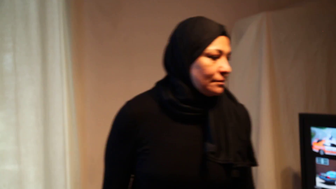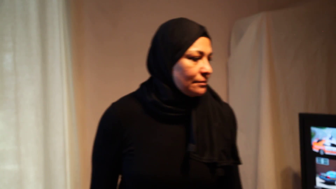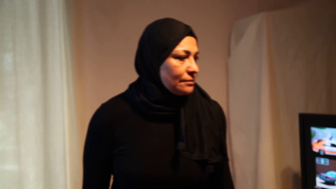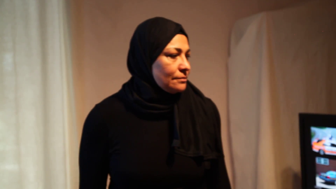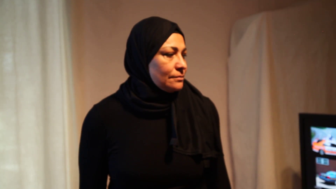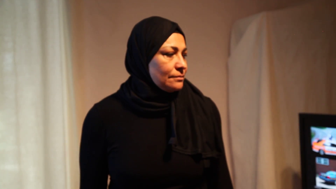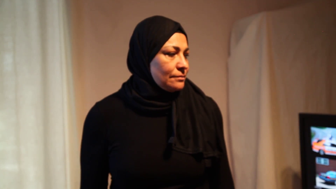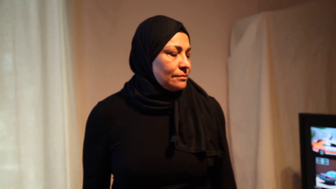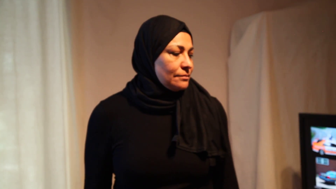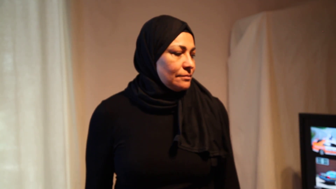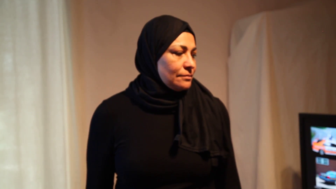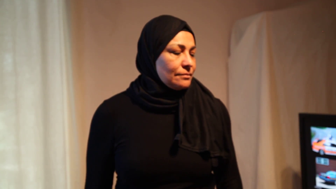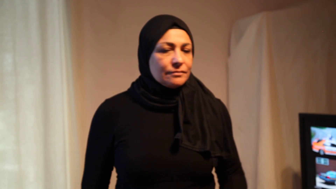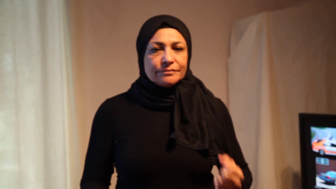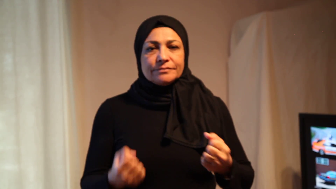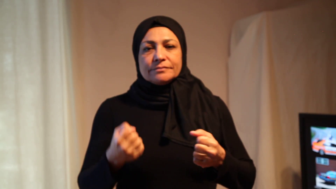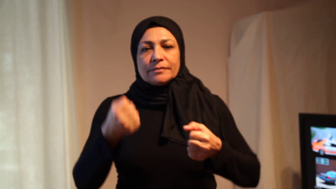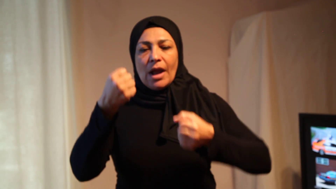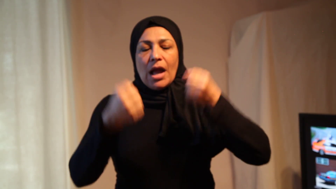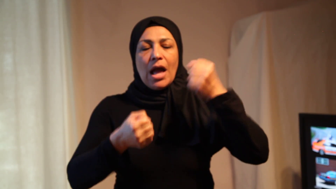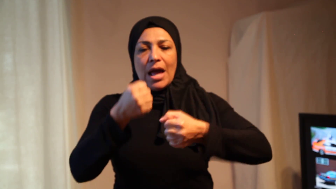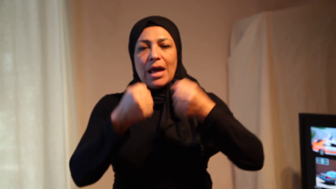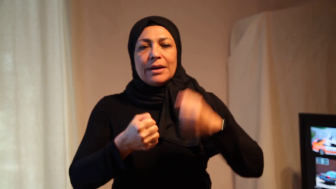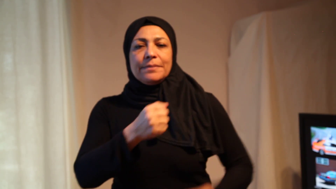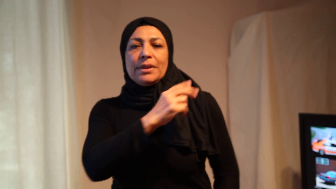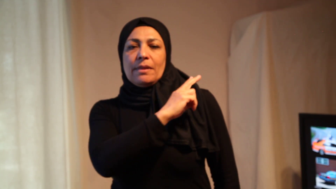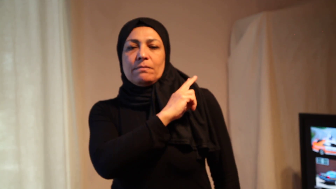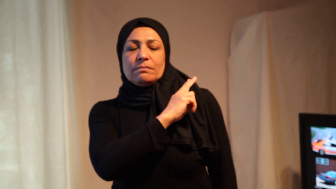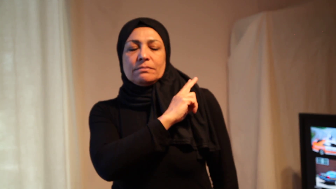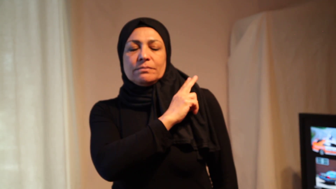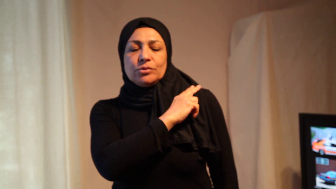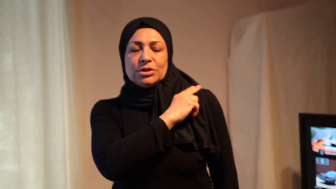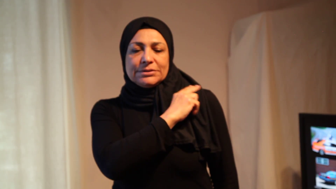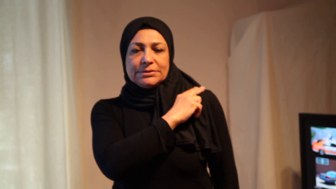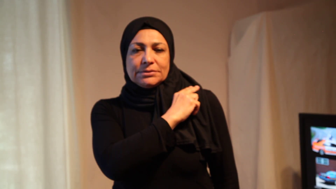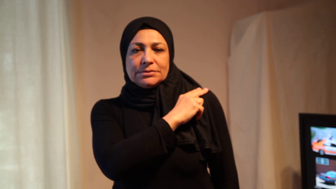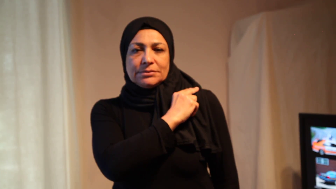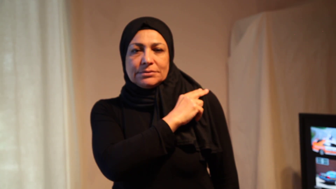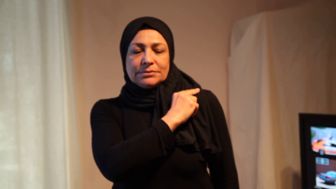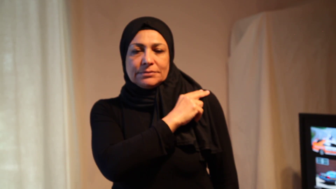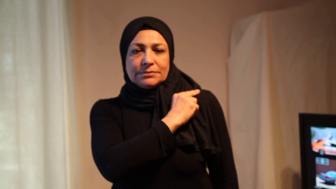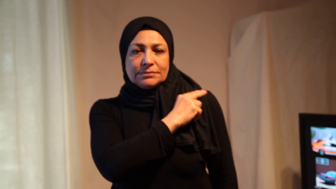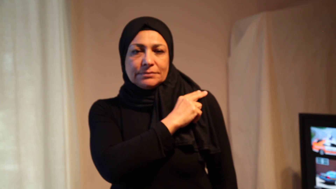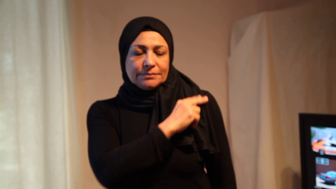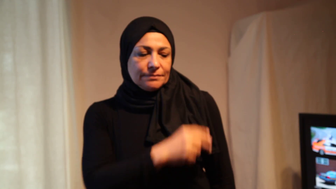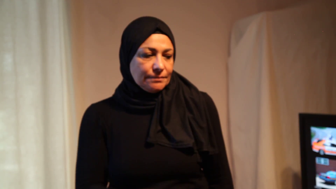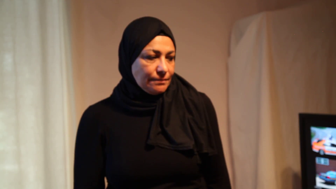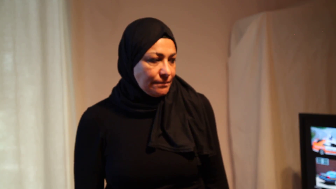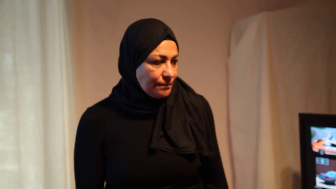policecar